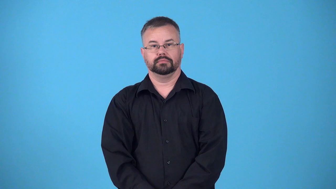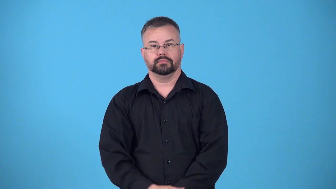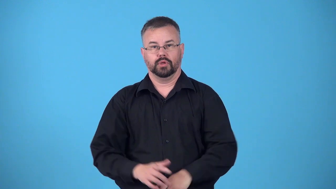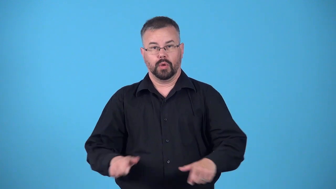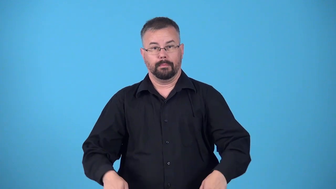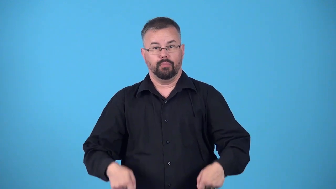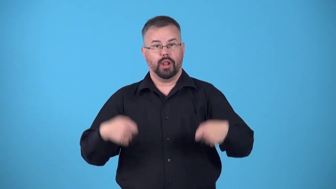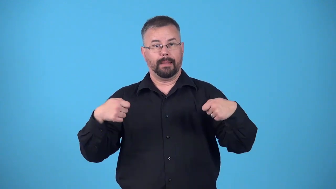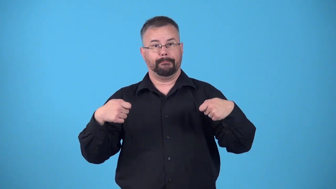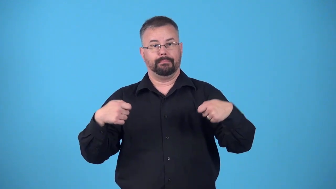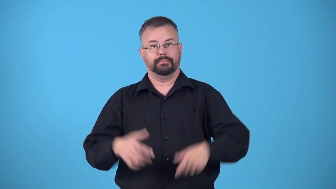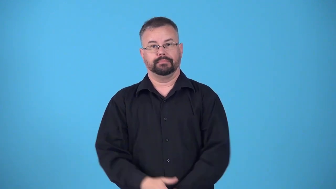pull up, hike up, hitch up